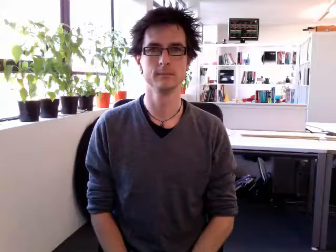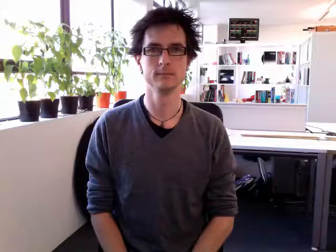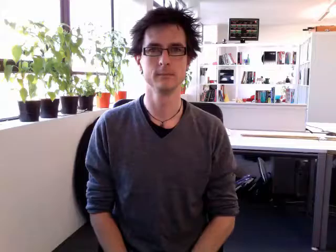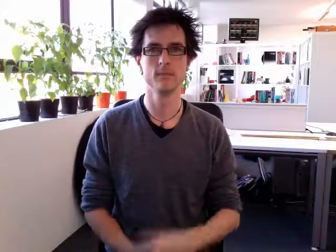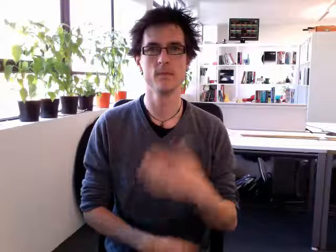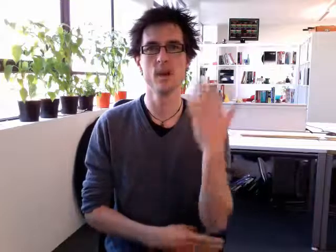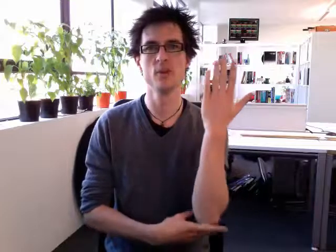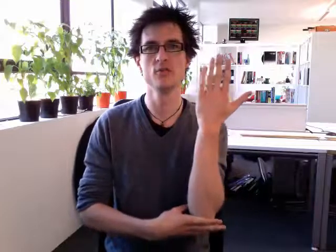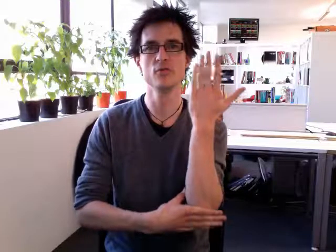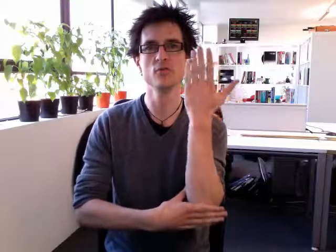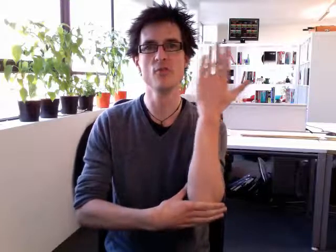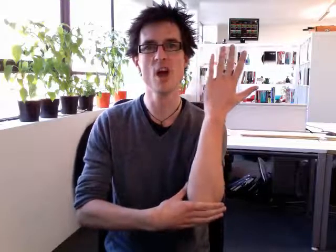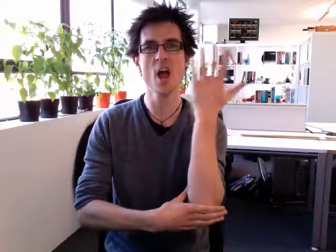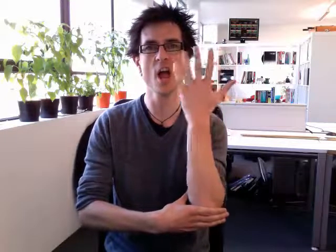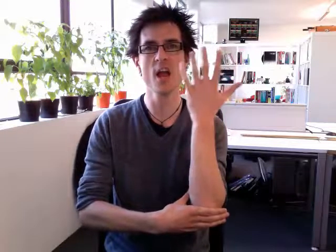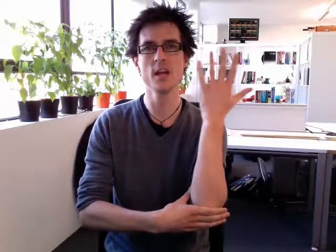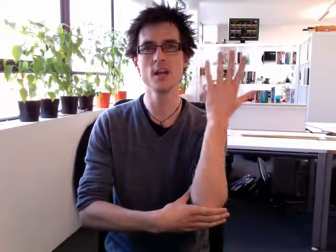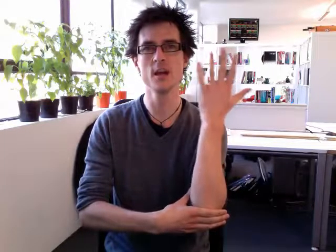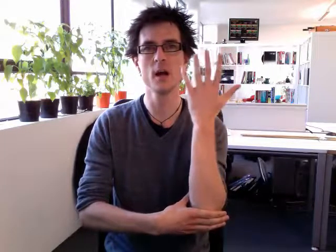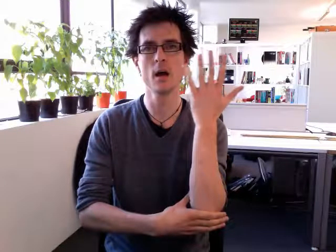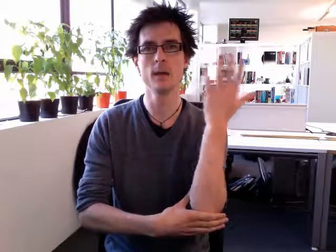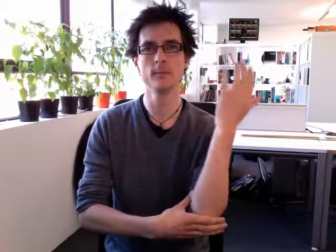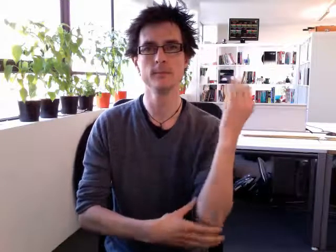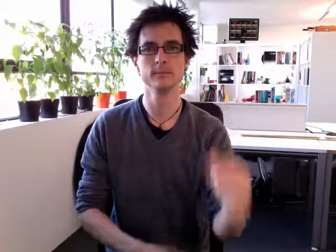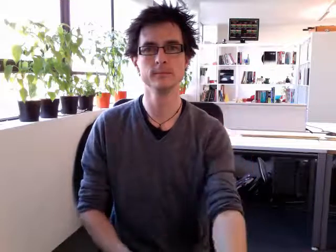tree